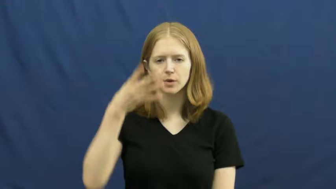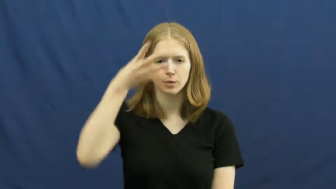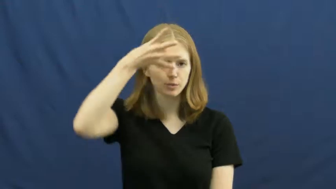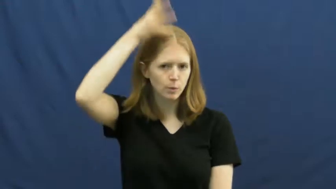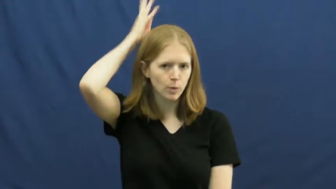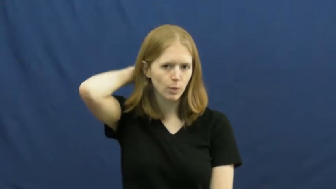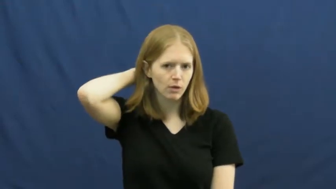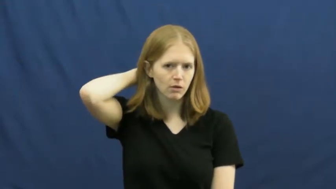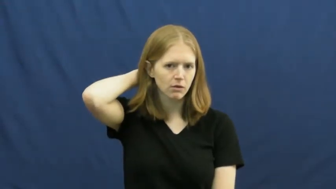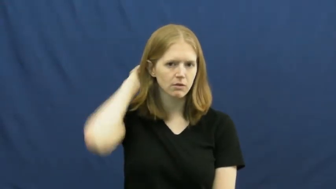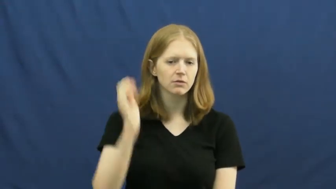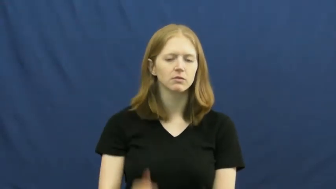cockatoo